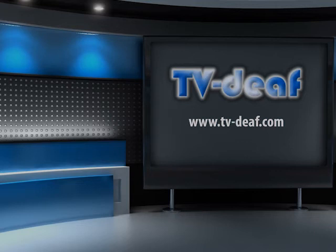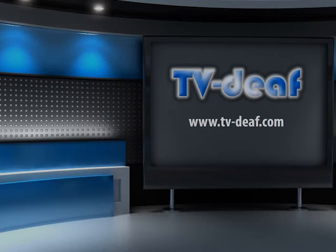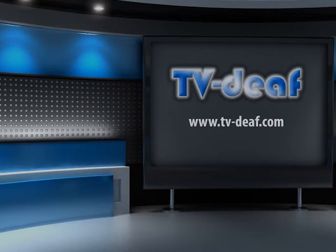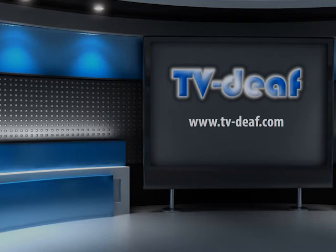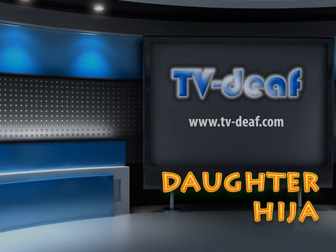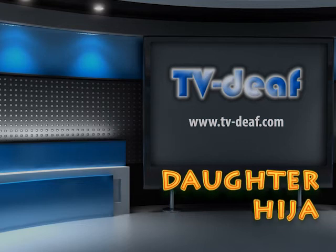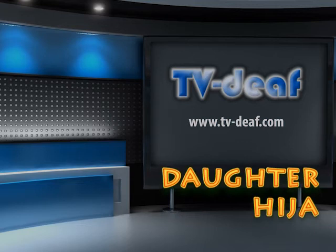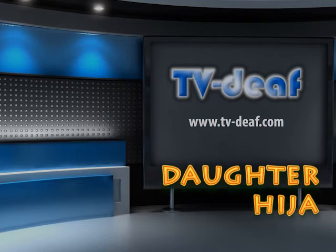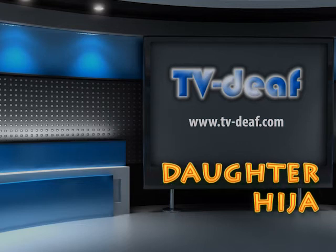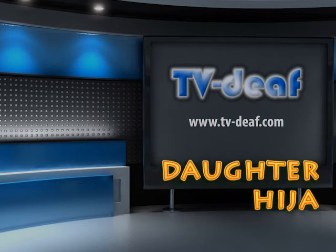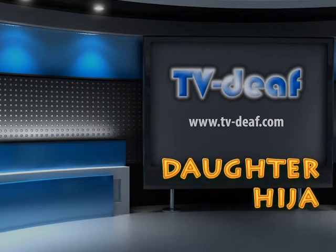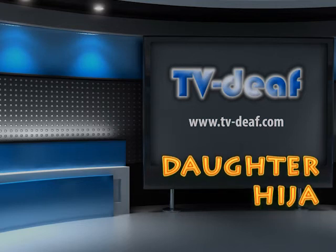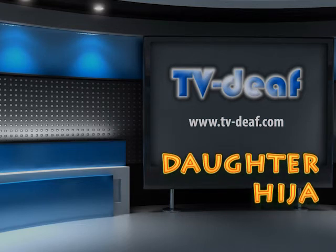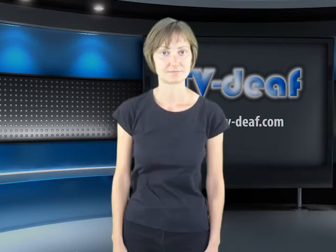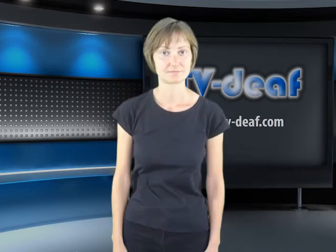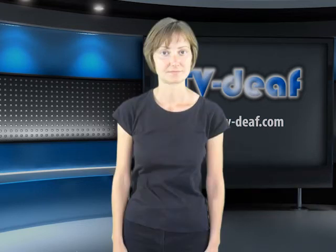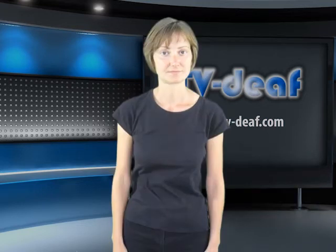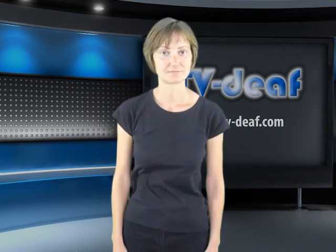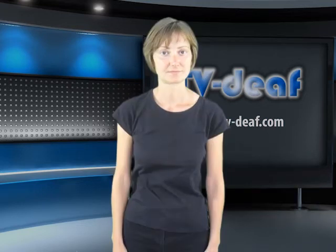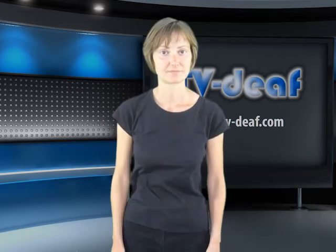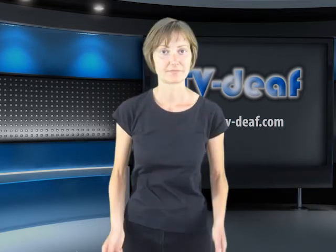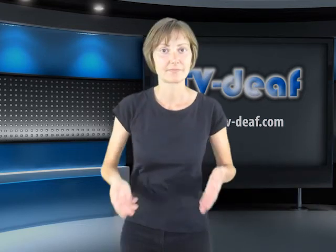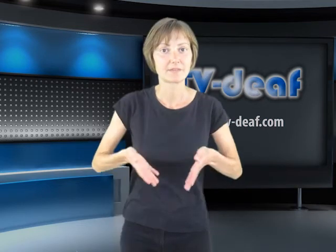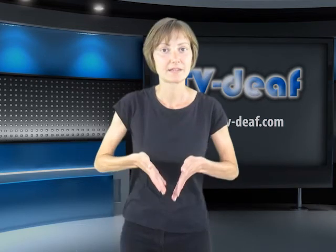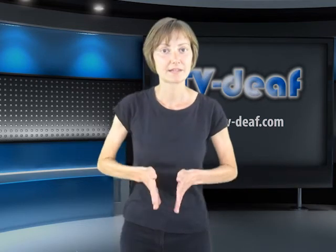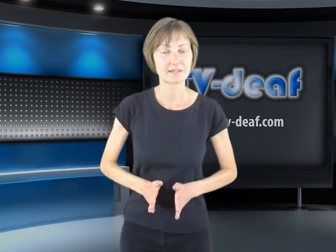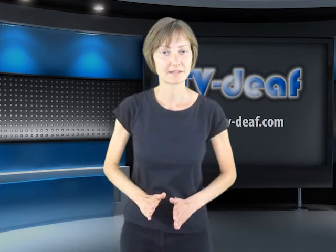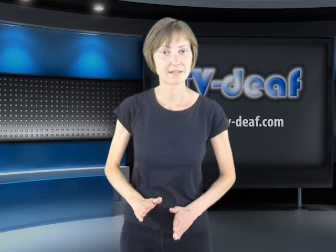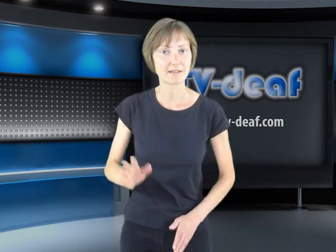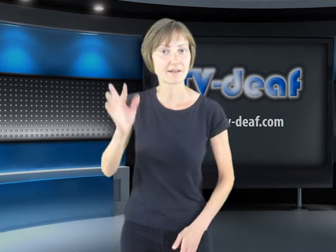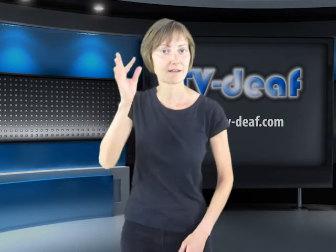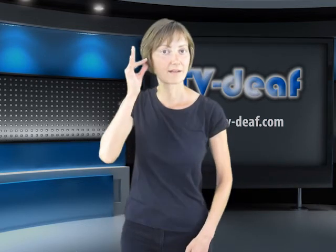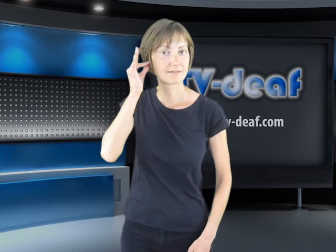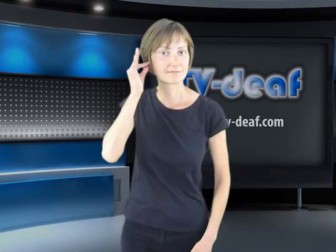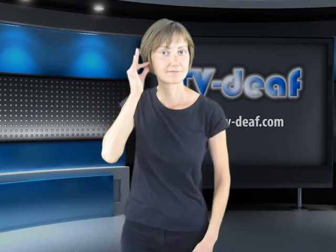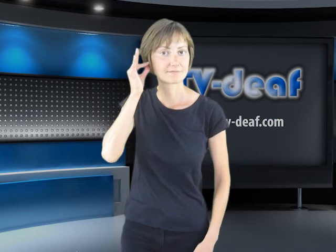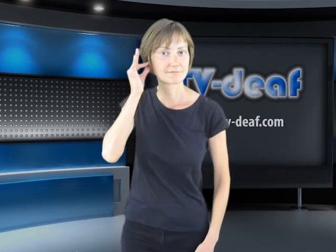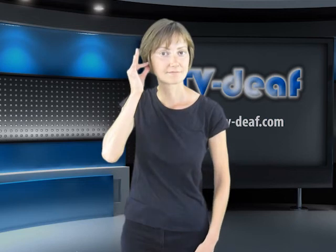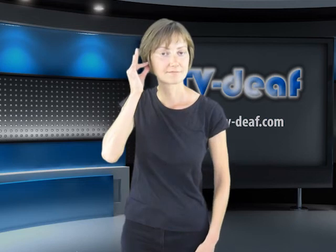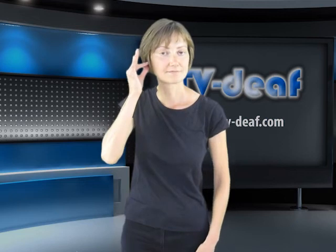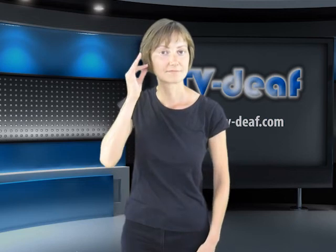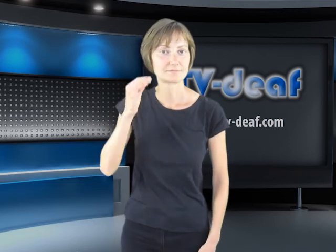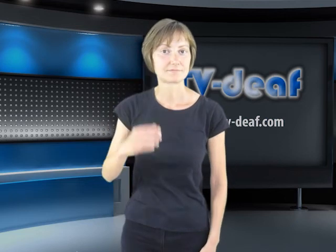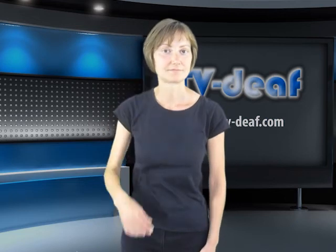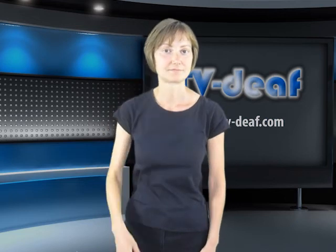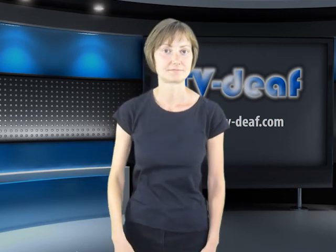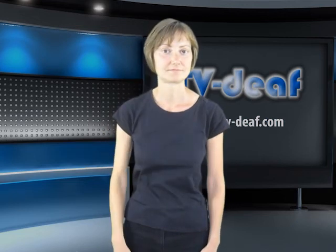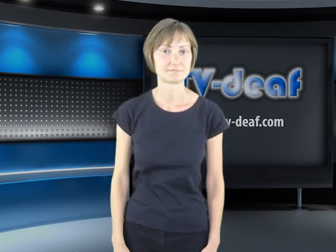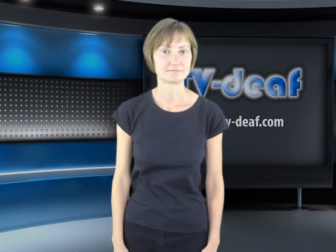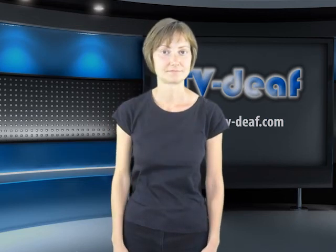Daughter